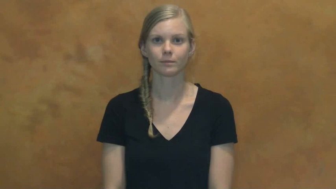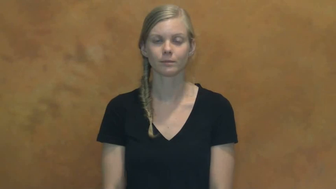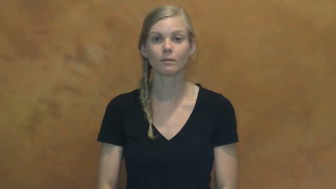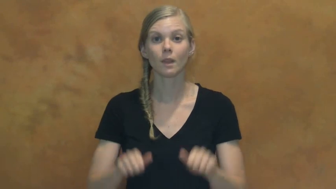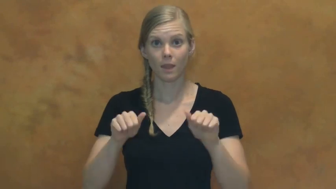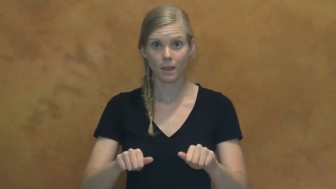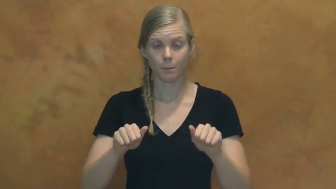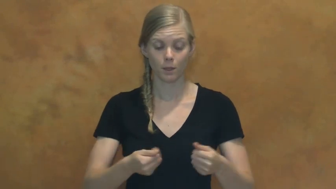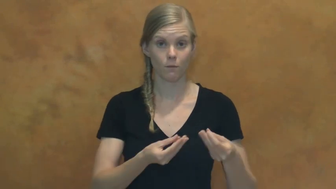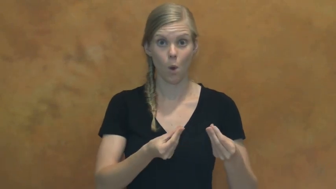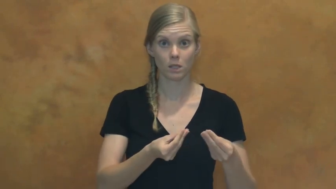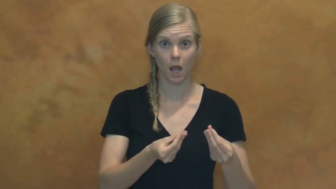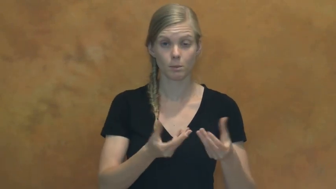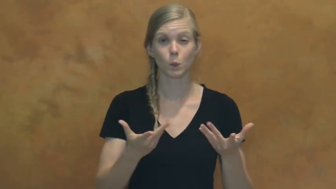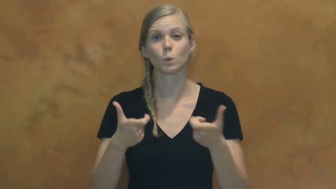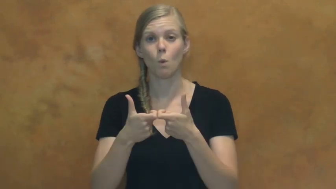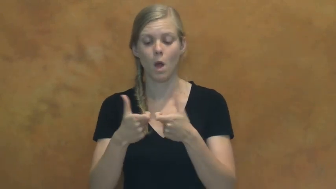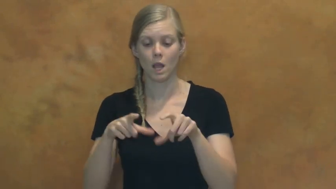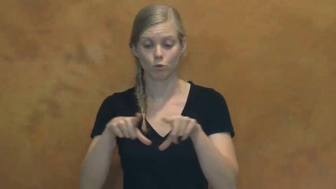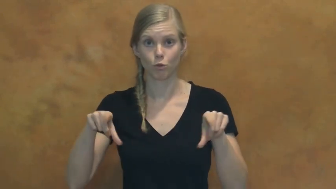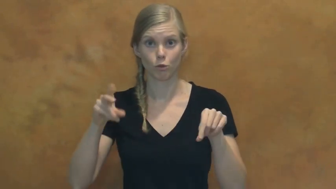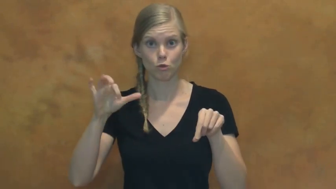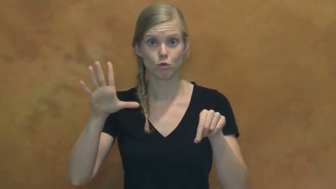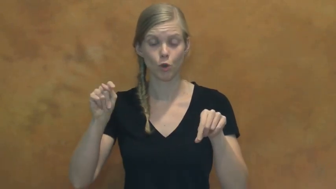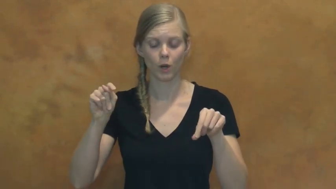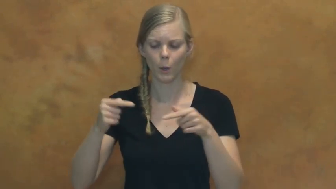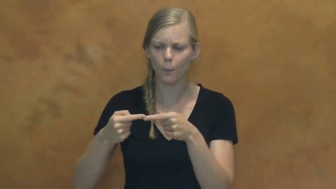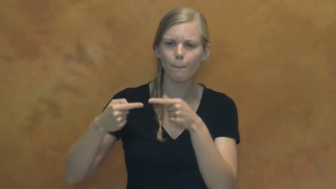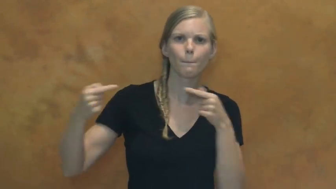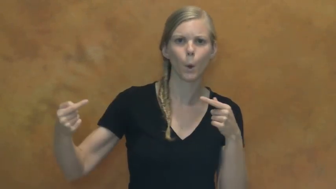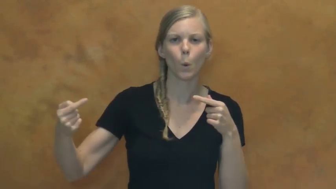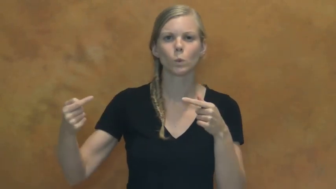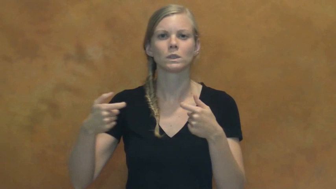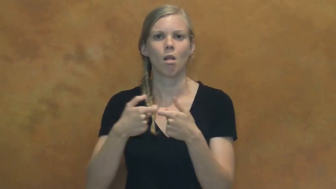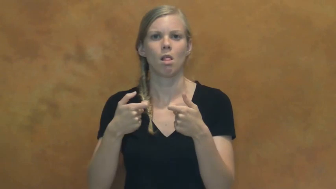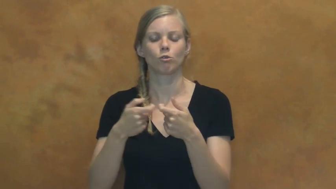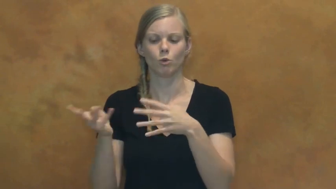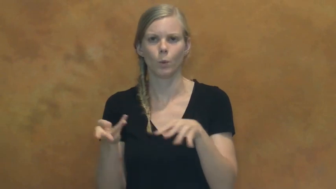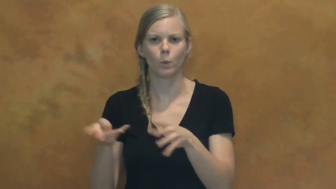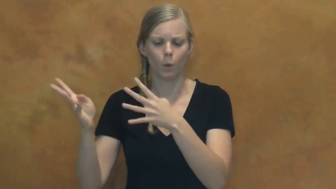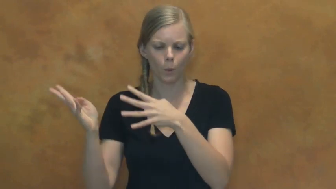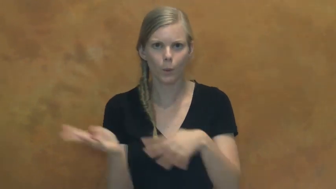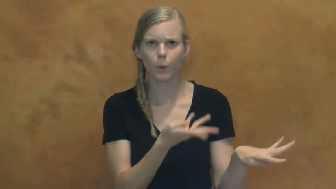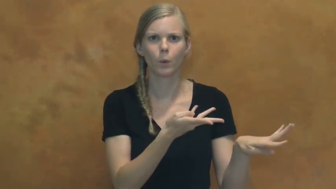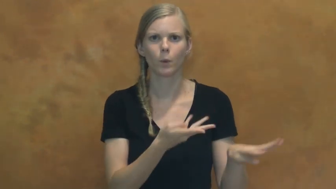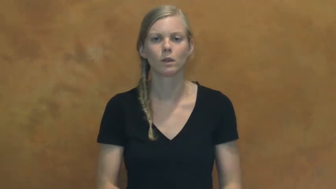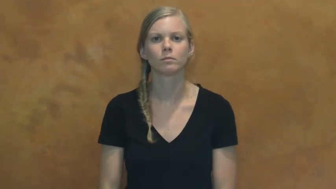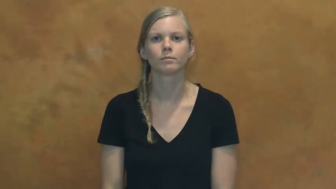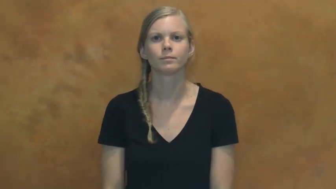resistance